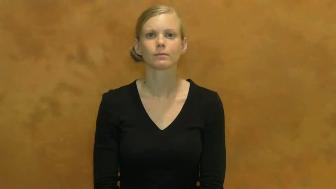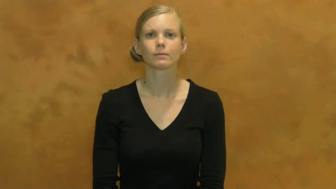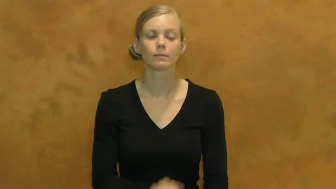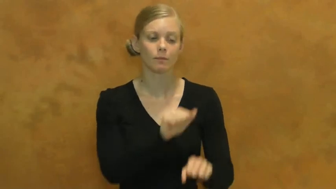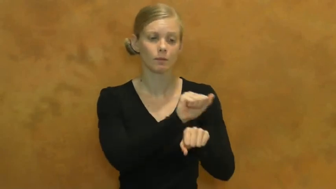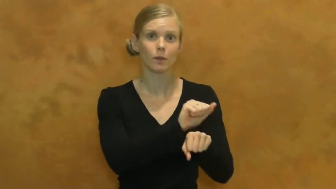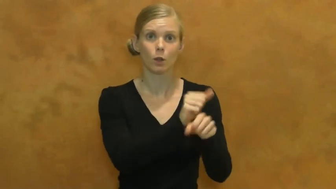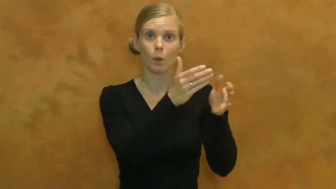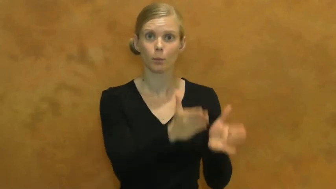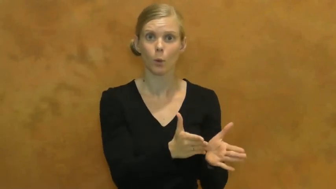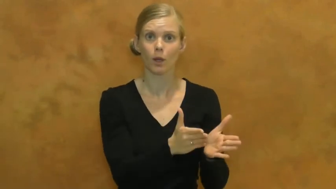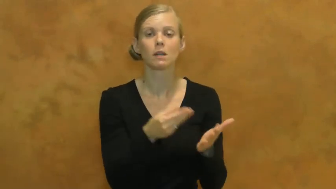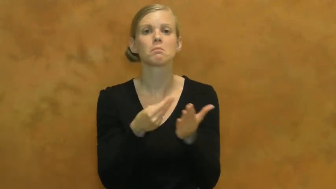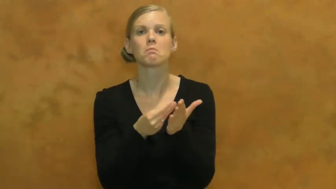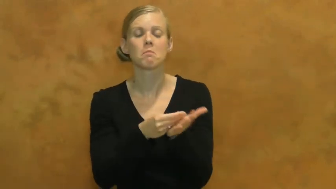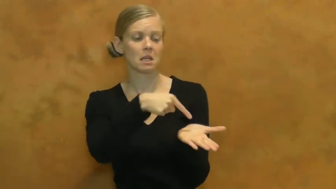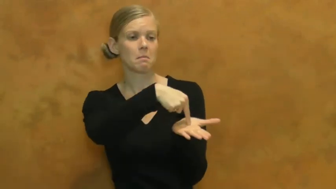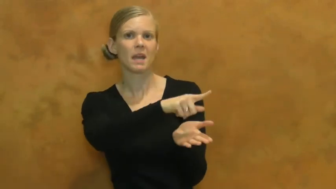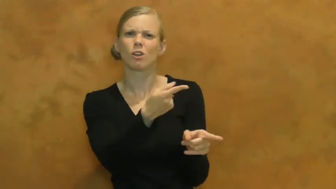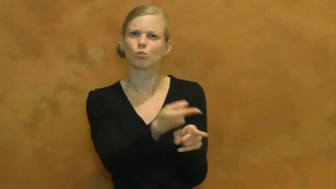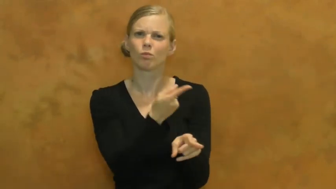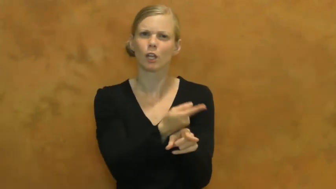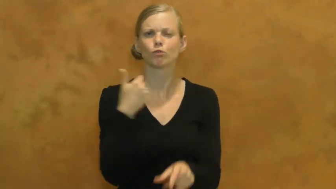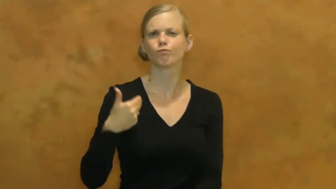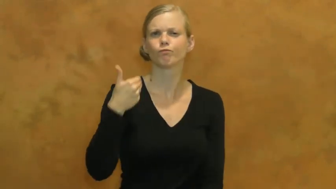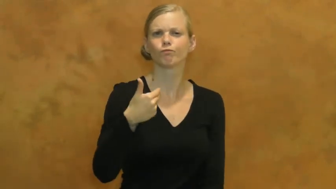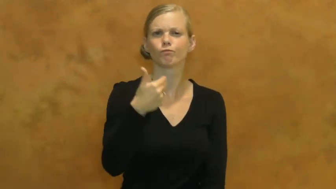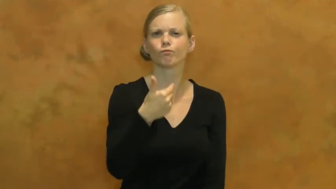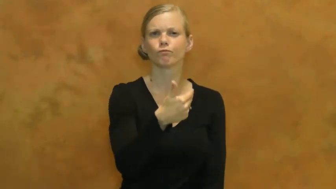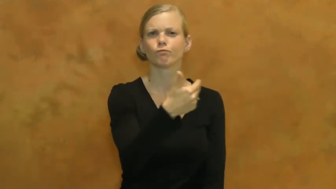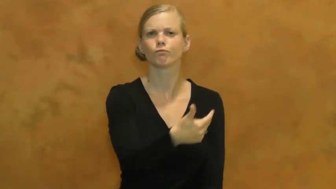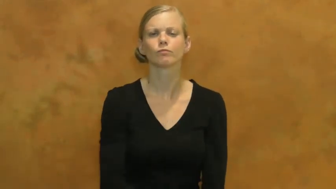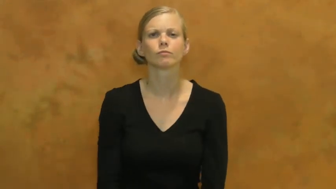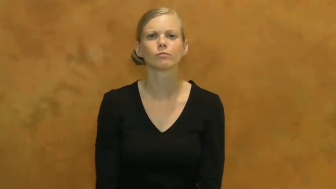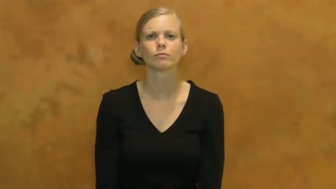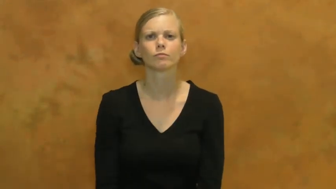wage